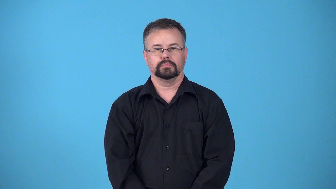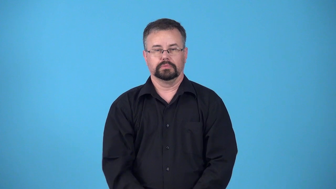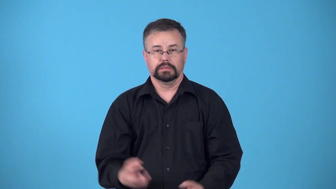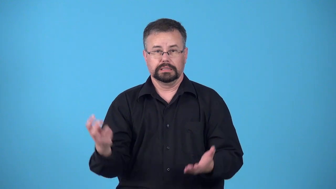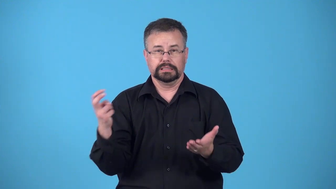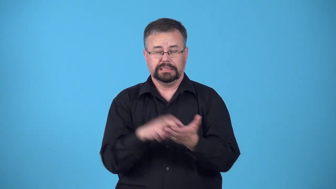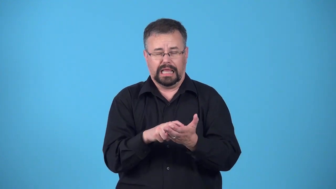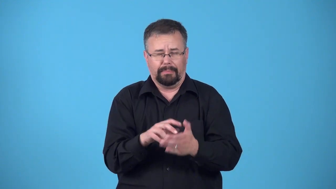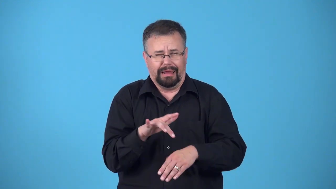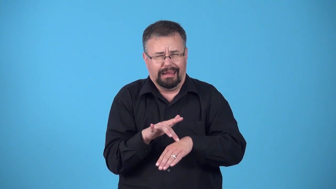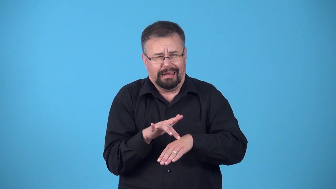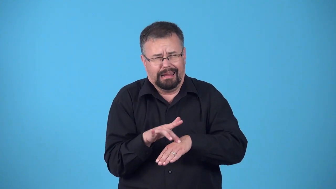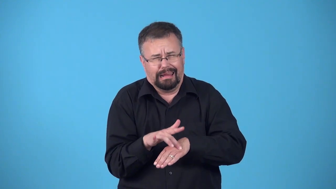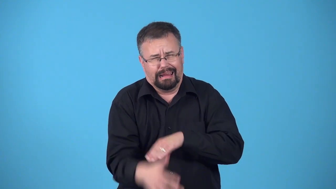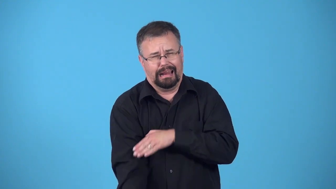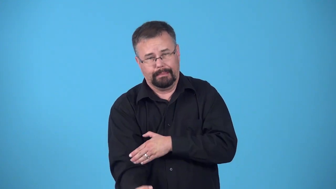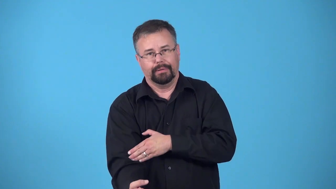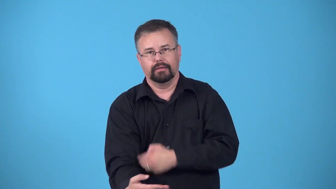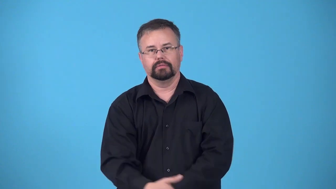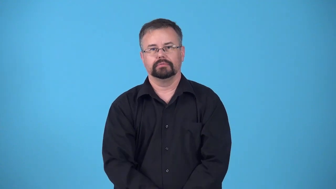up with the lark